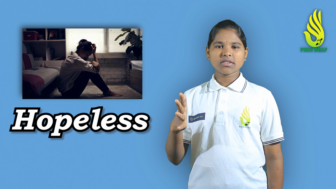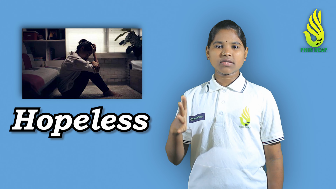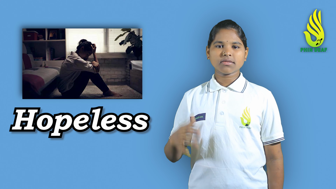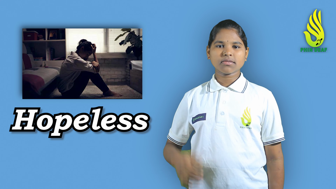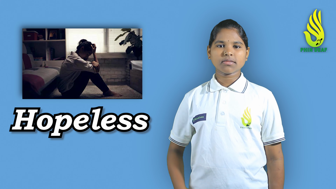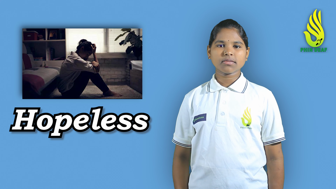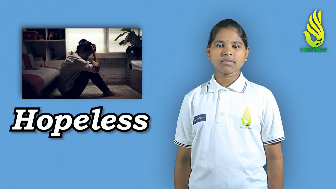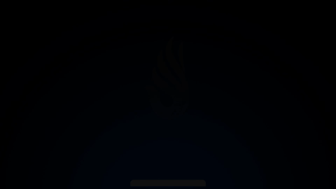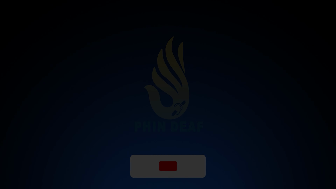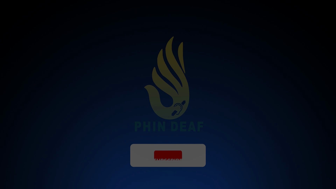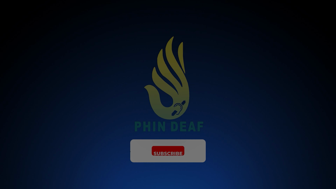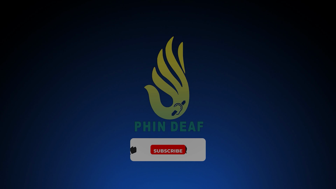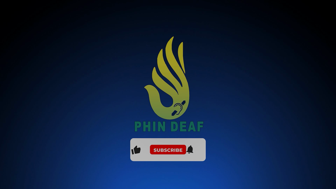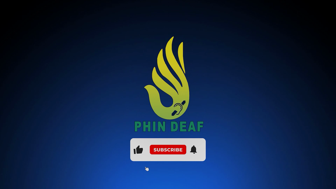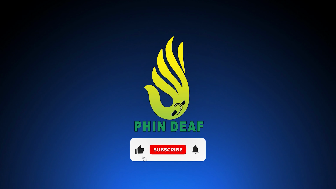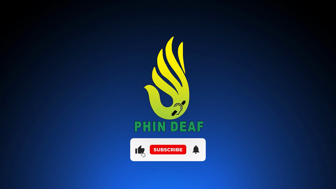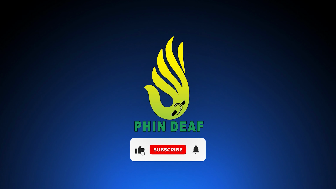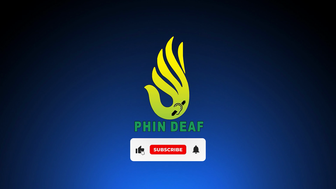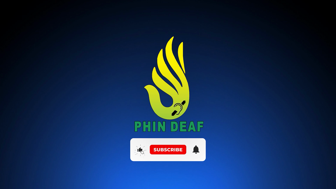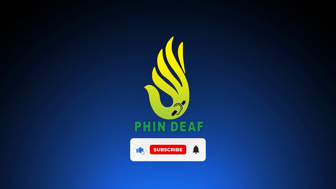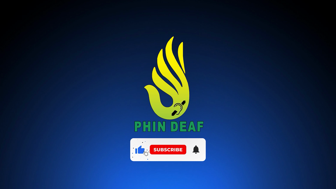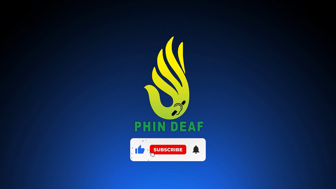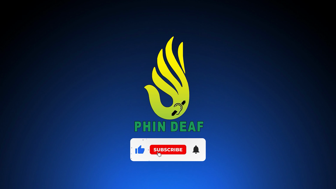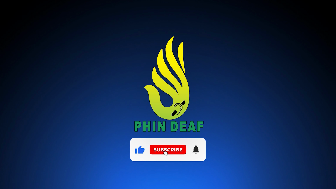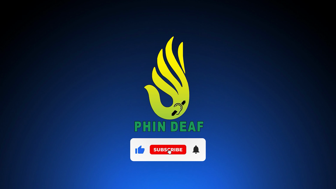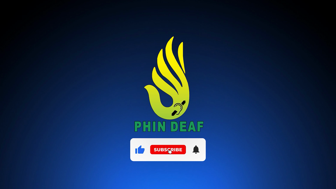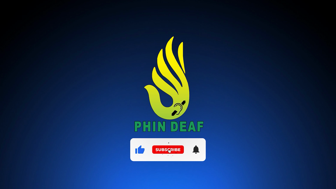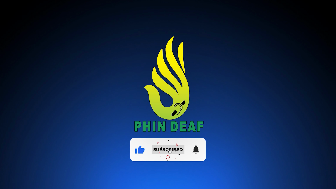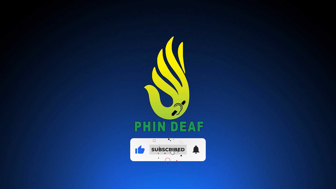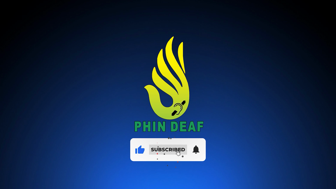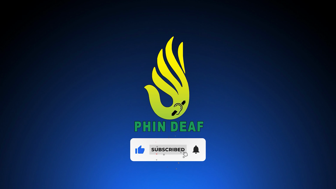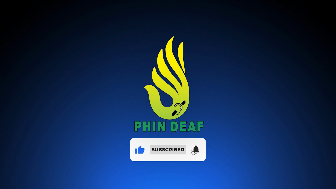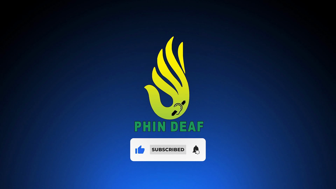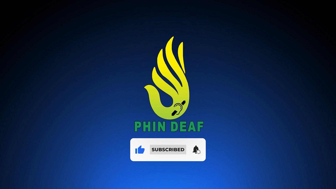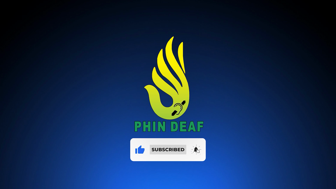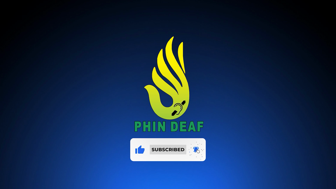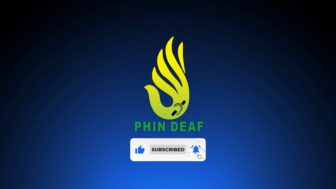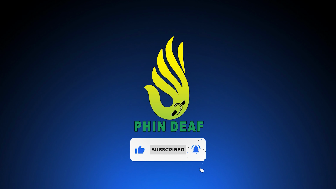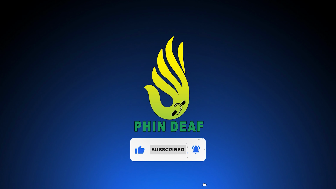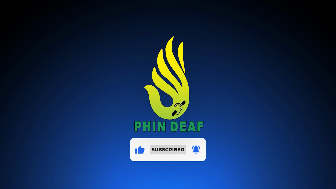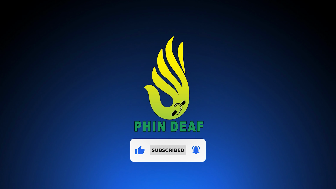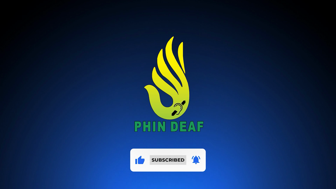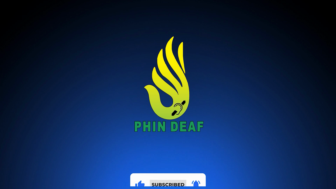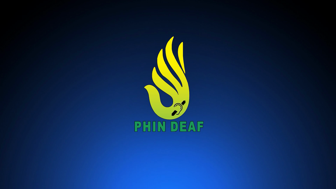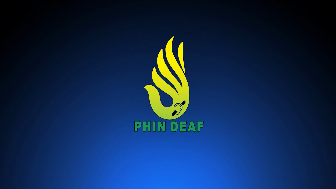Hopeful and Hopeless